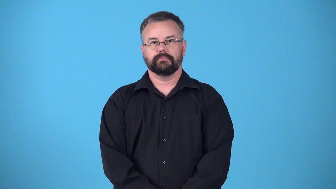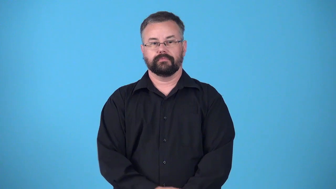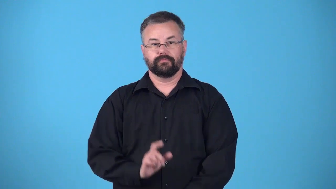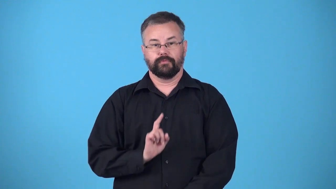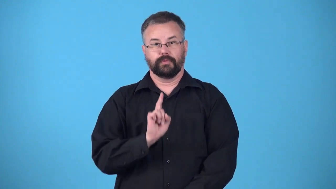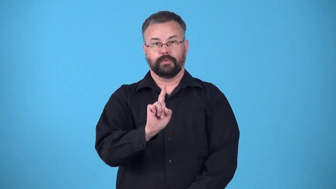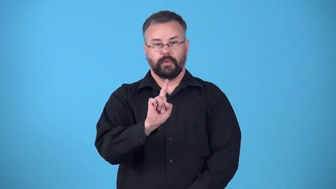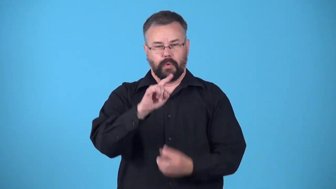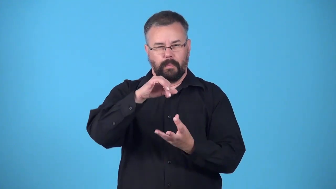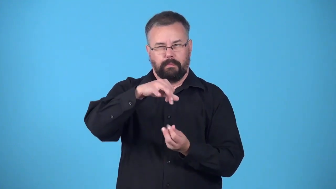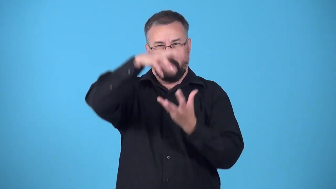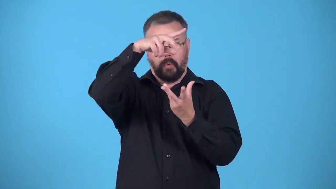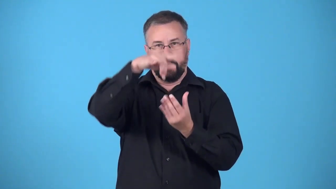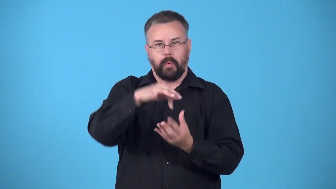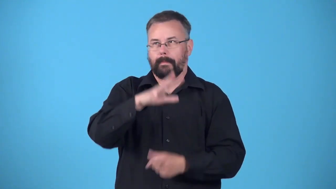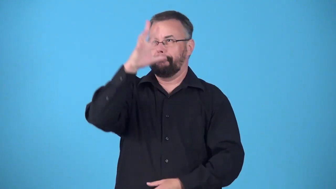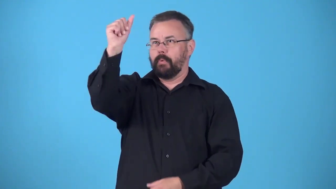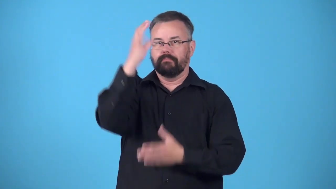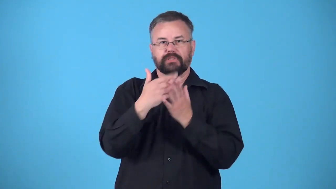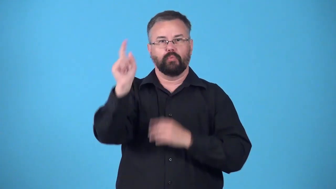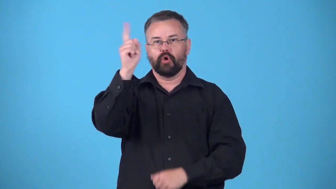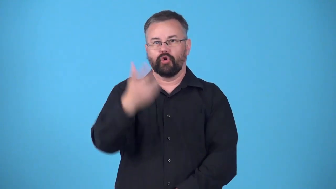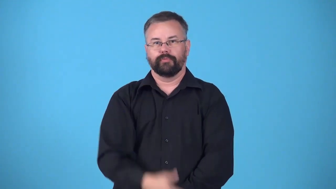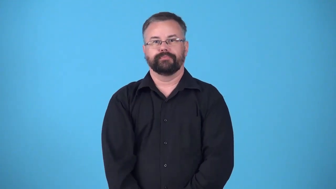beam up lift